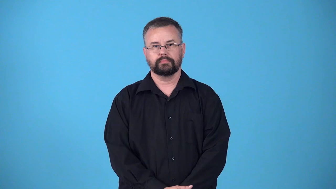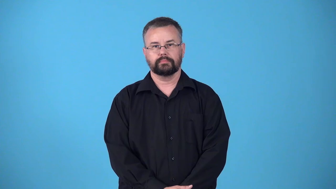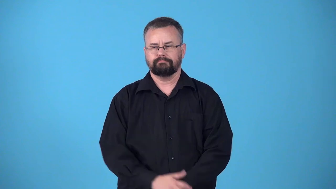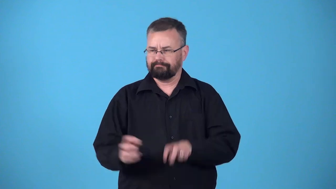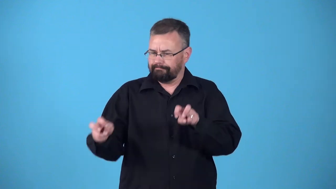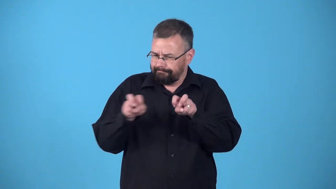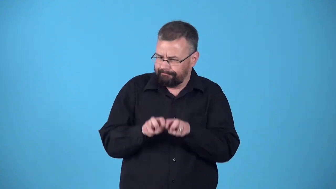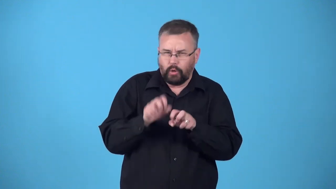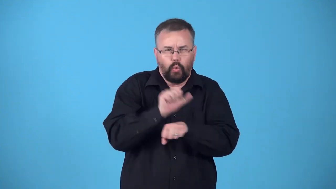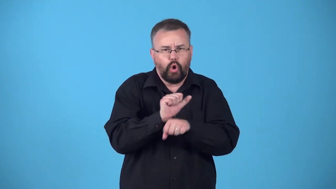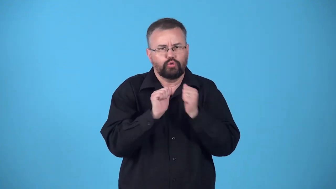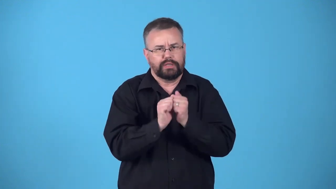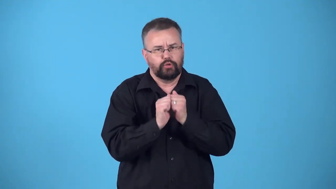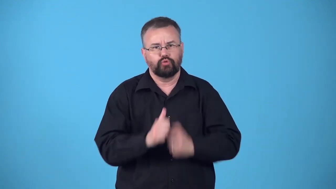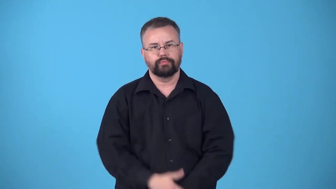work hand in hand